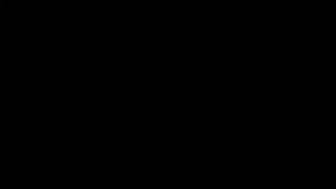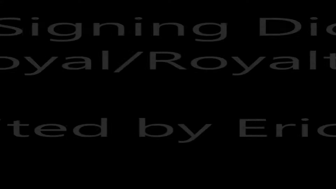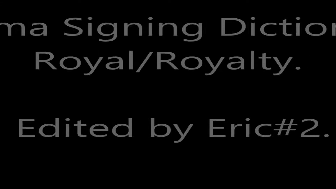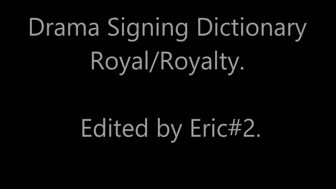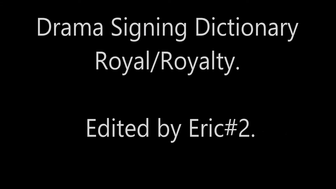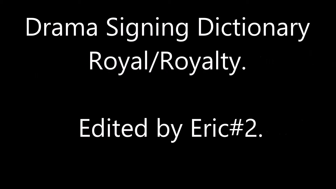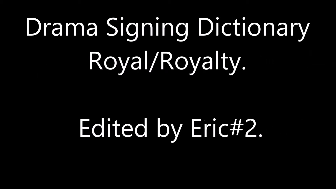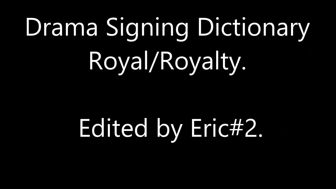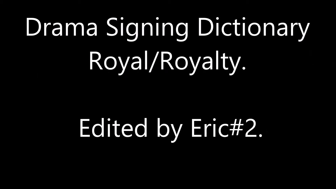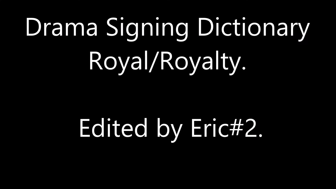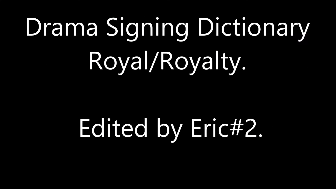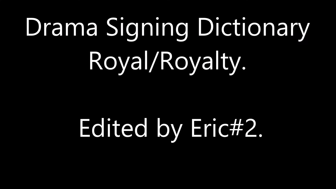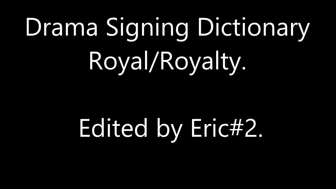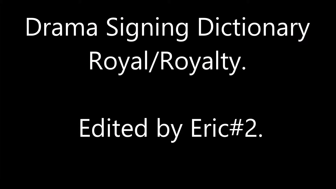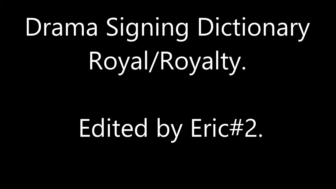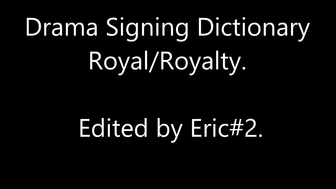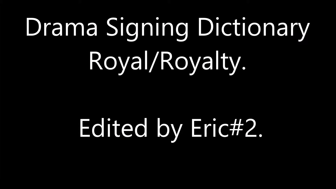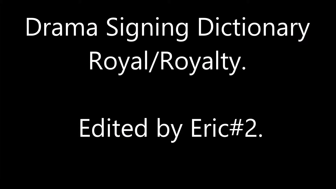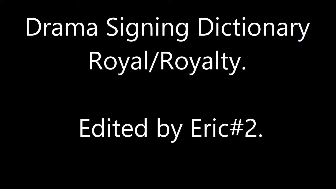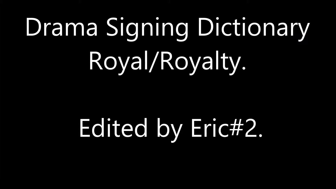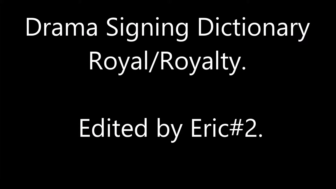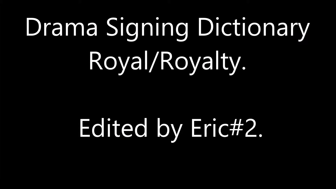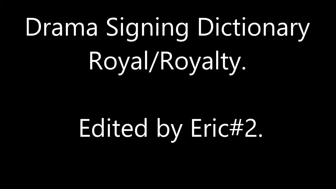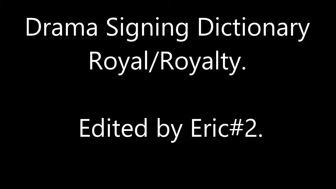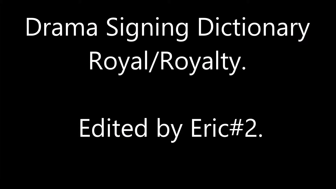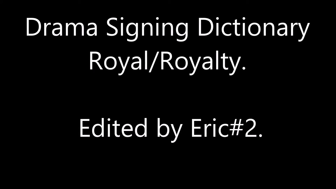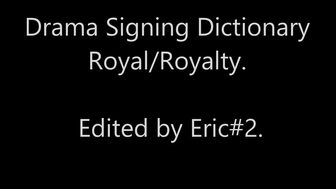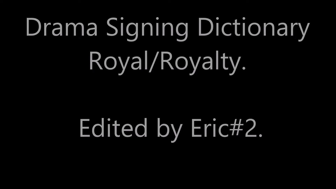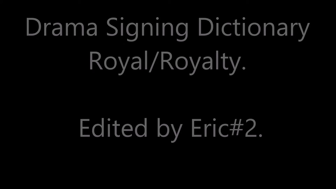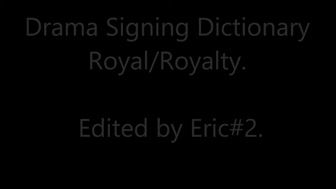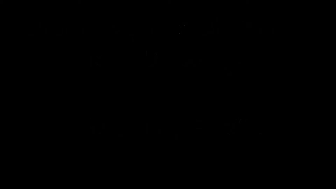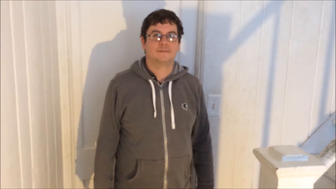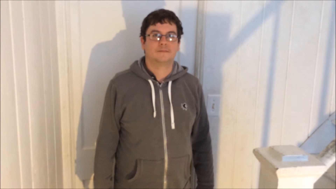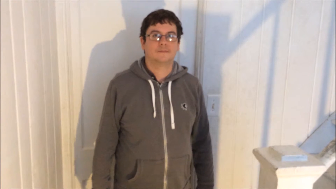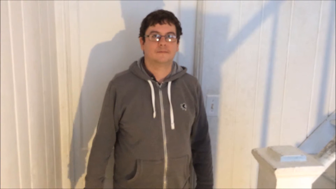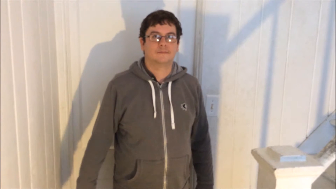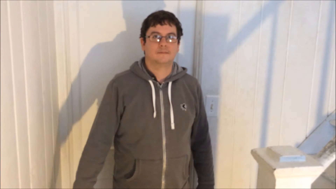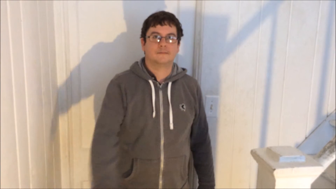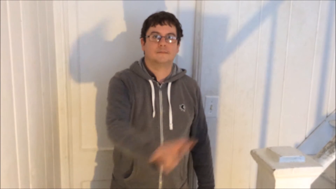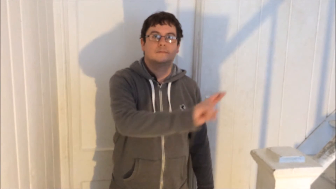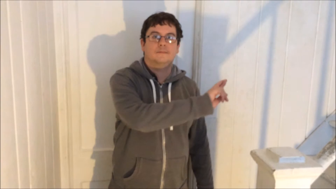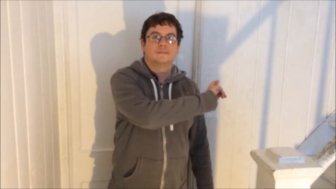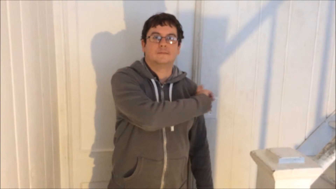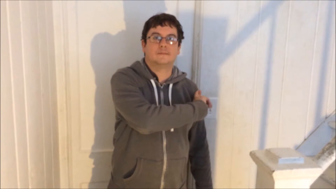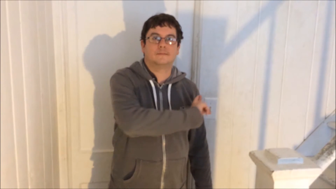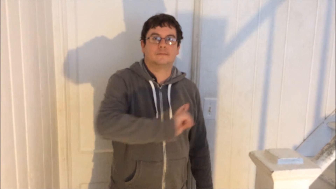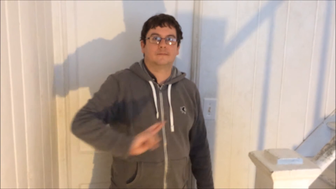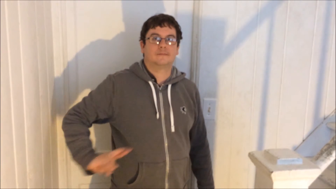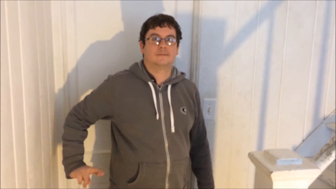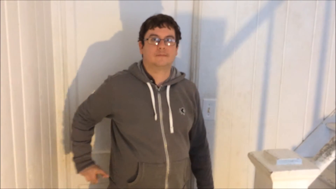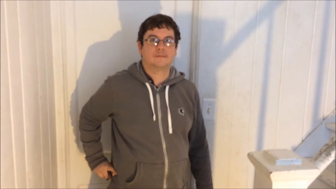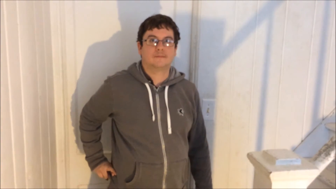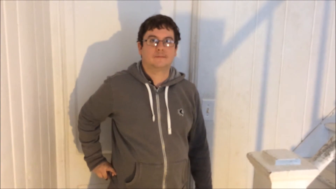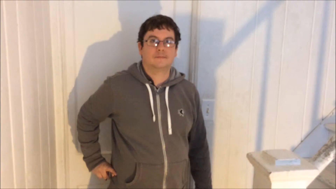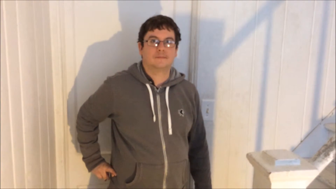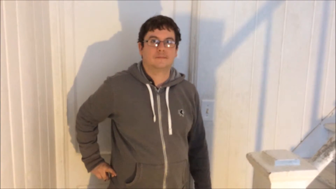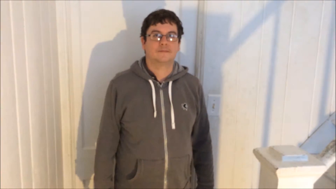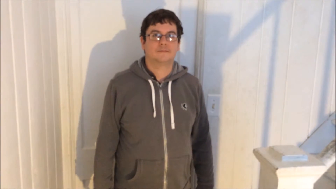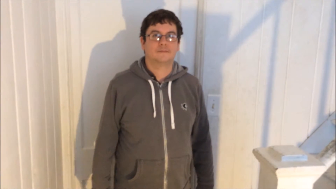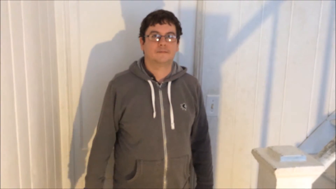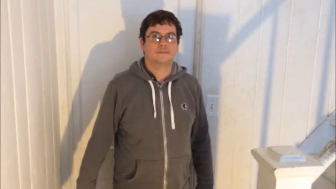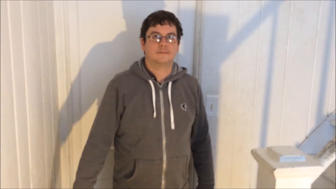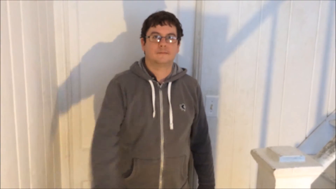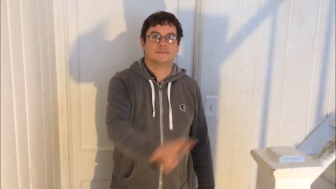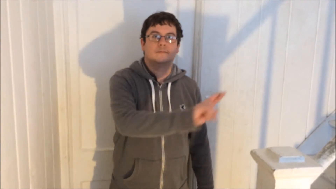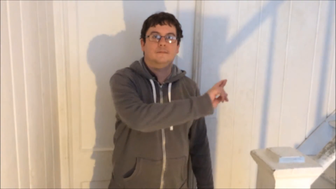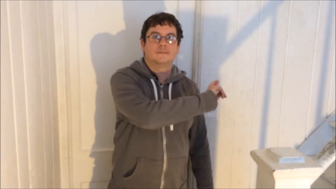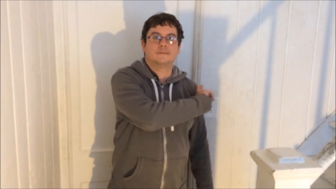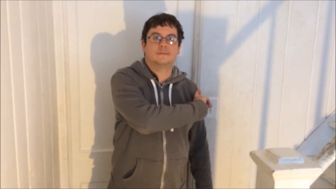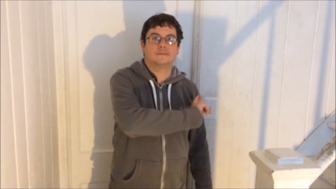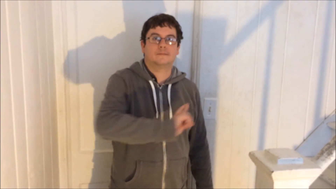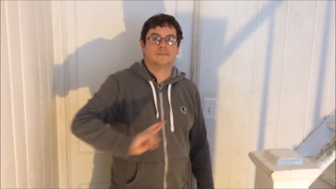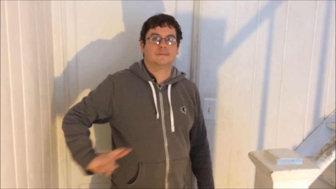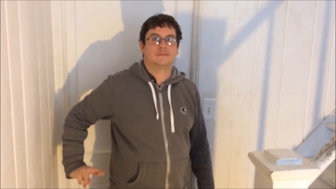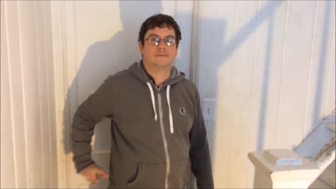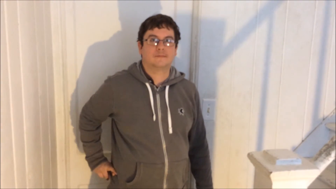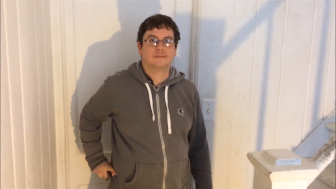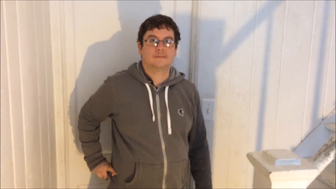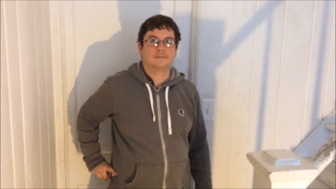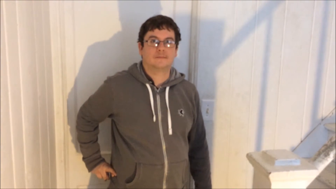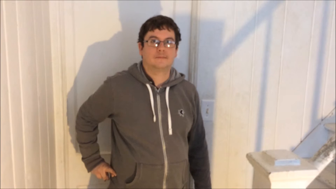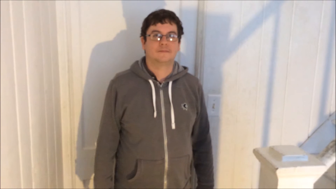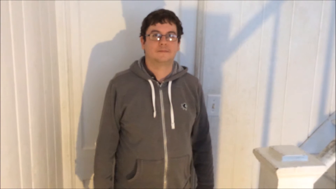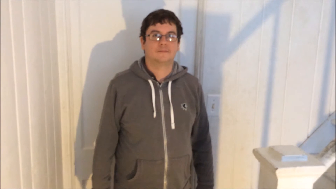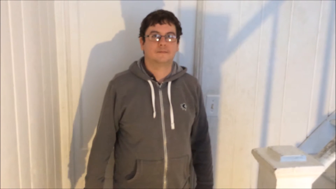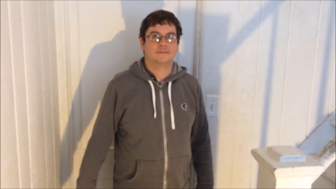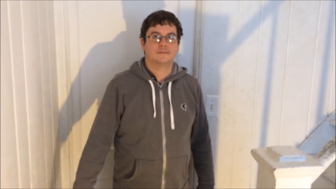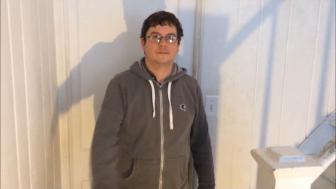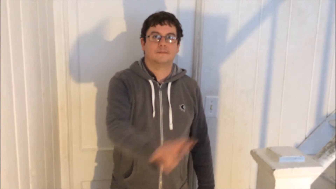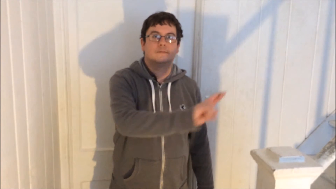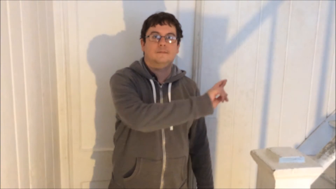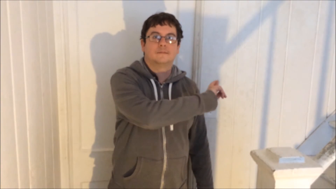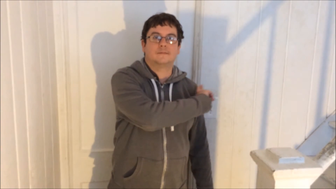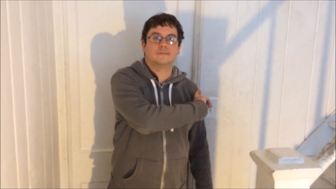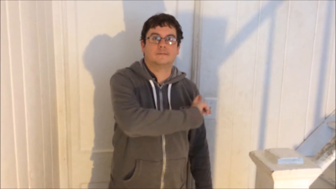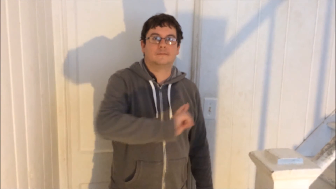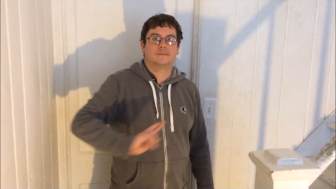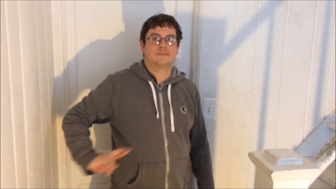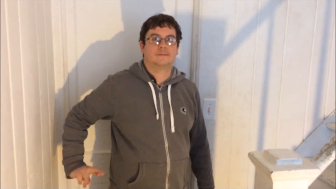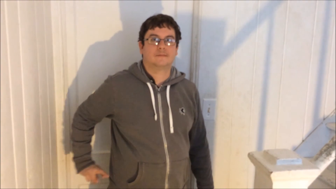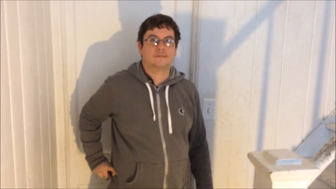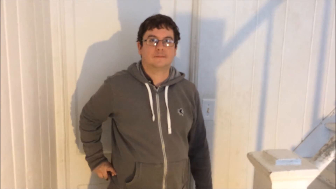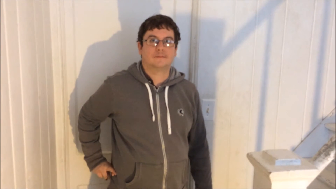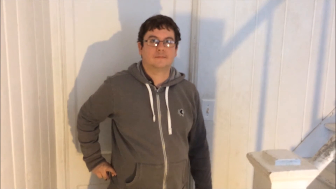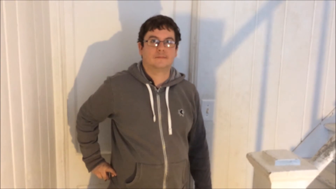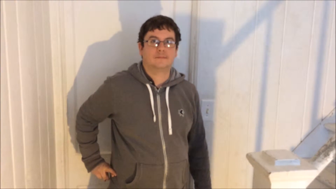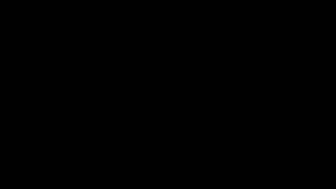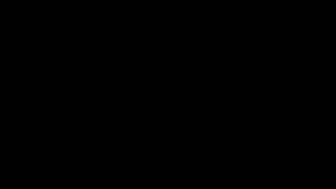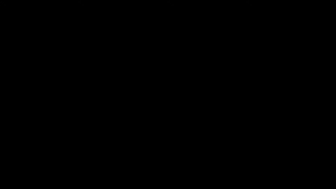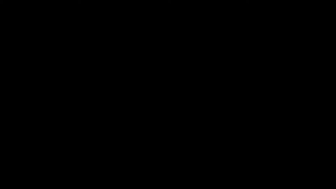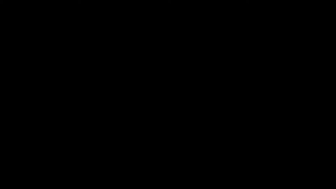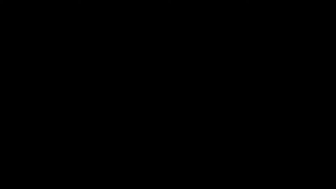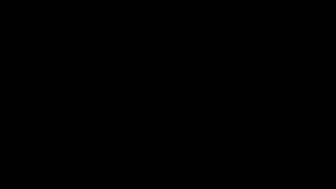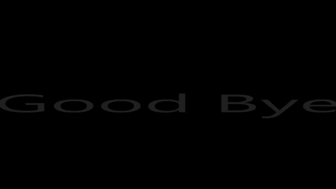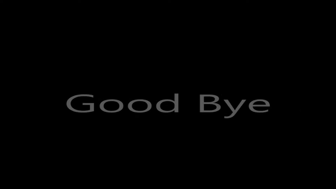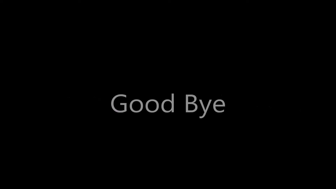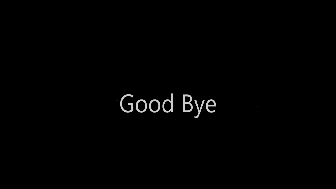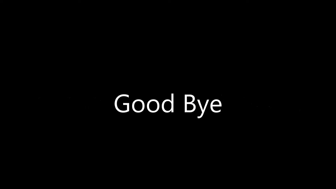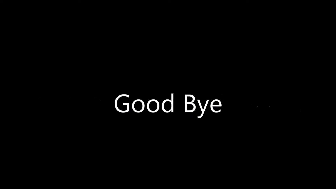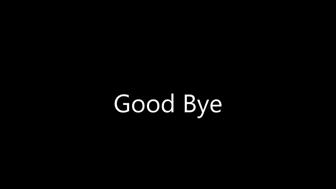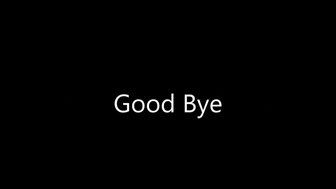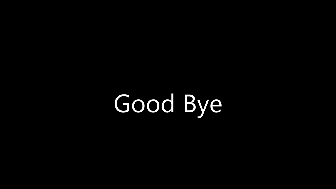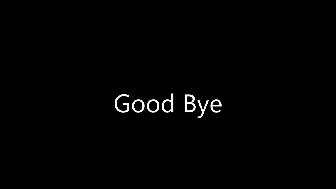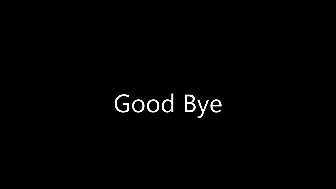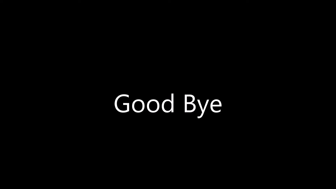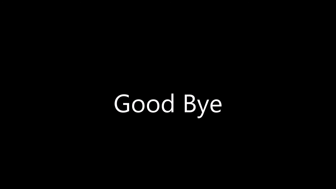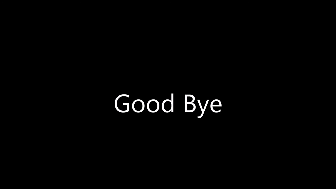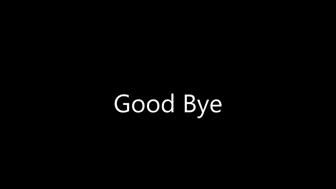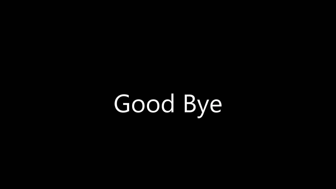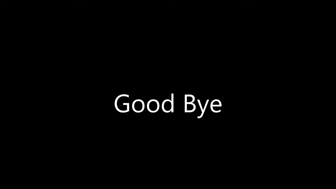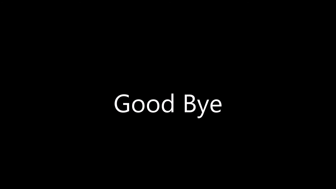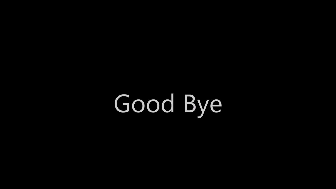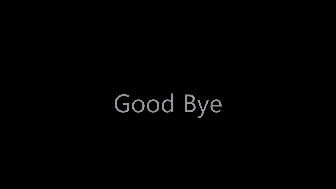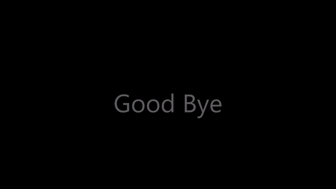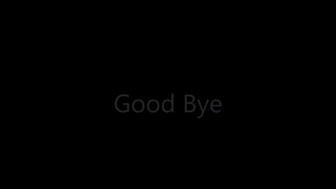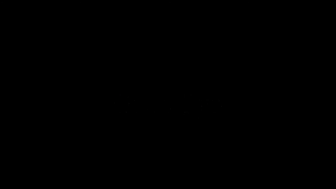Royal Royalty